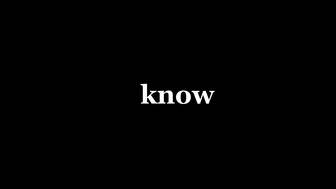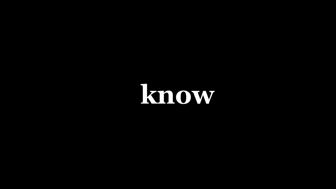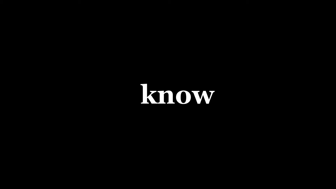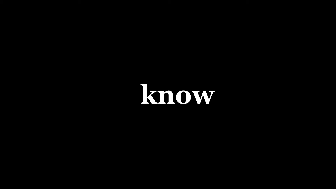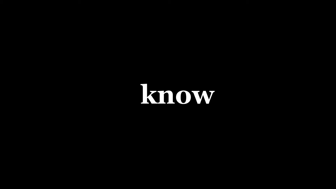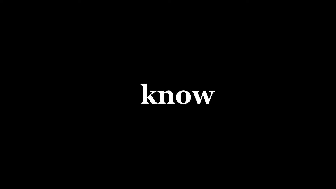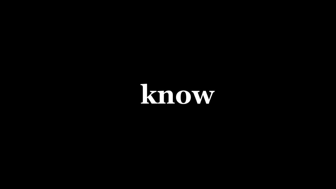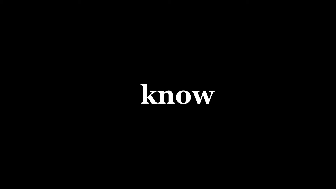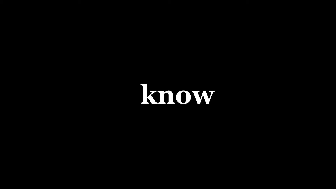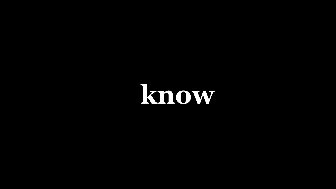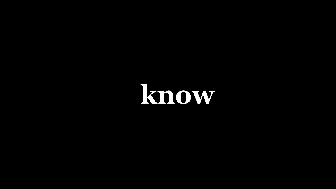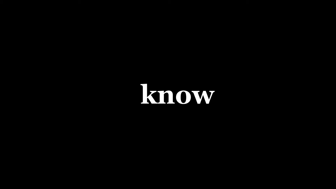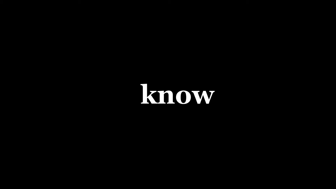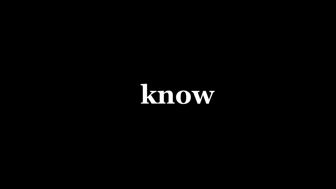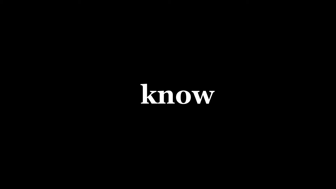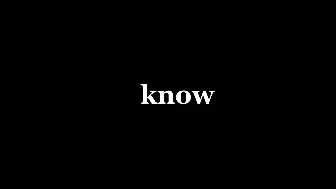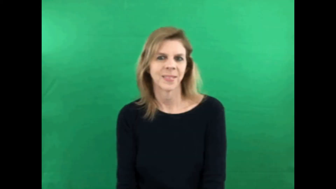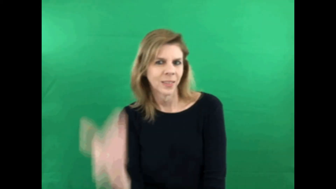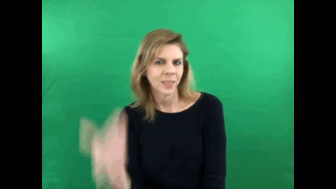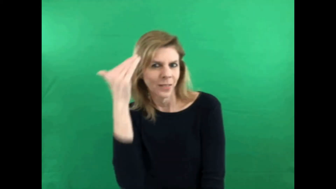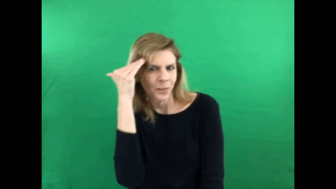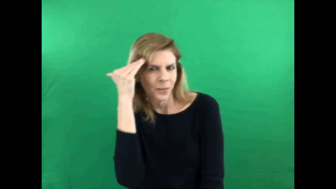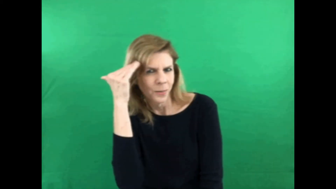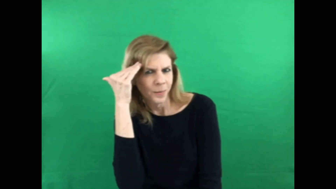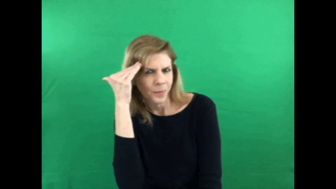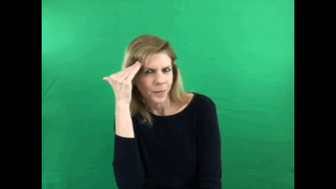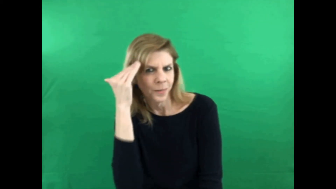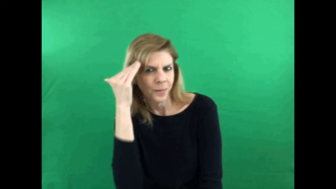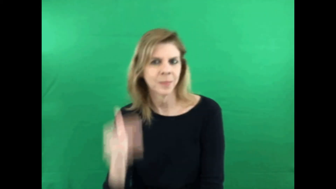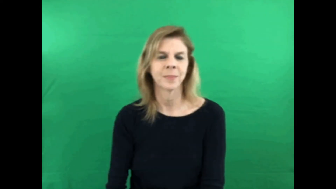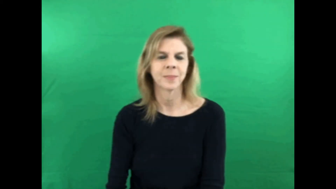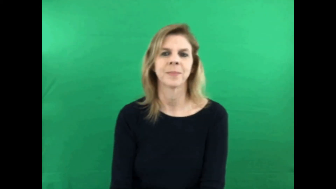Know